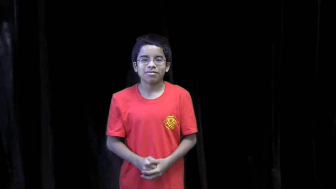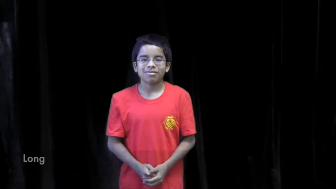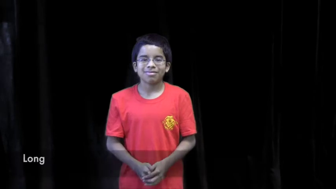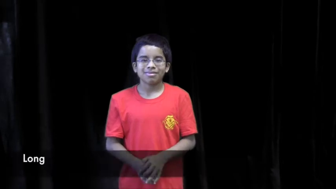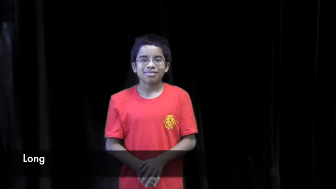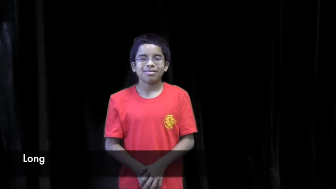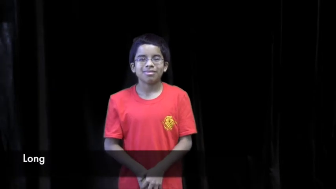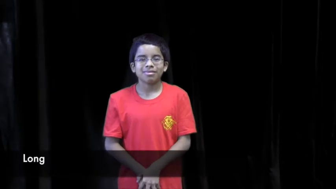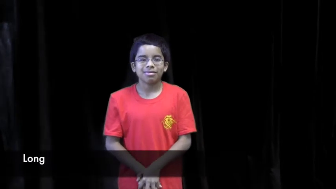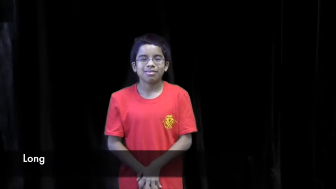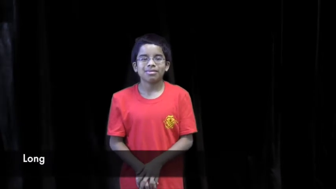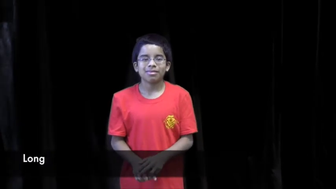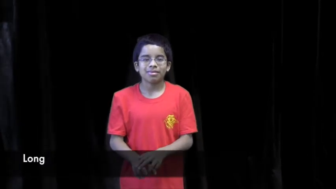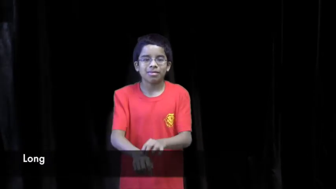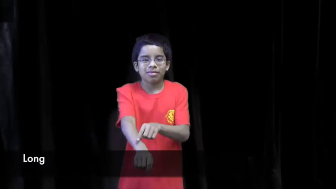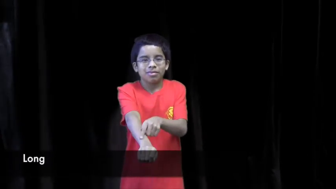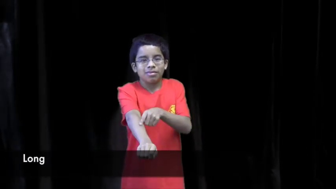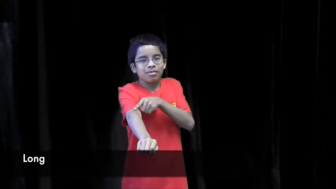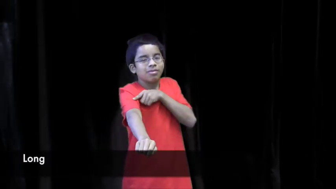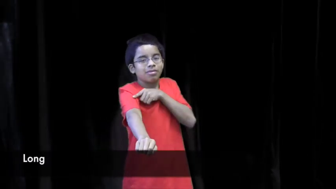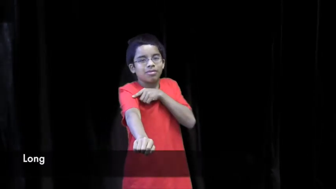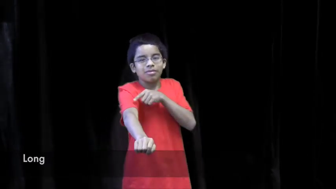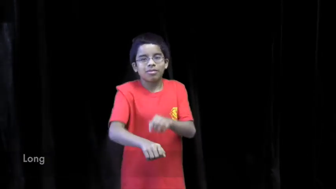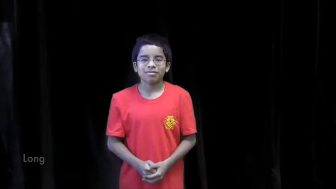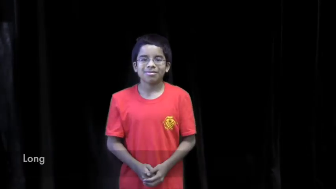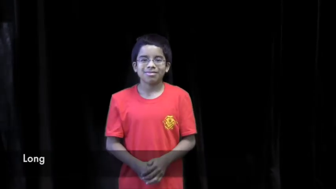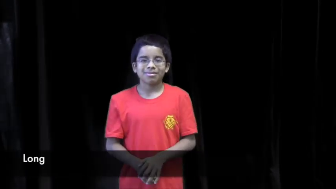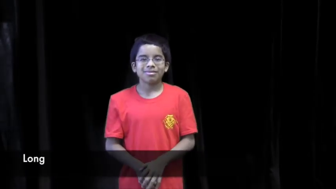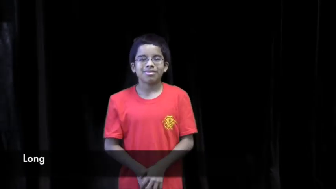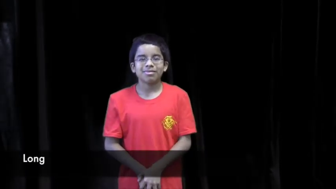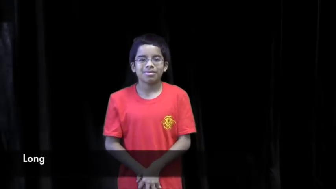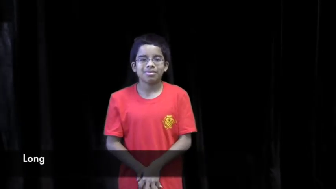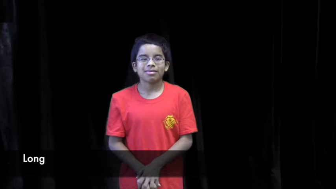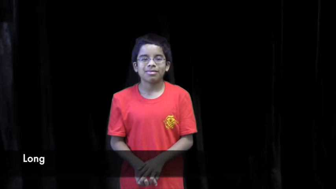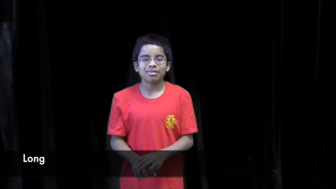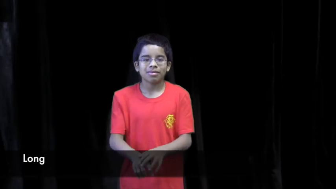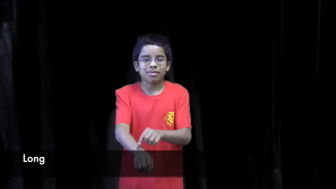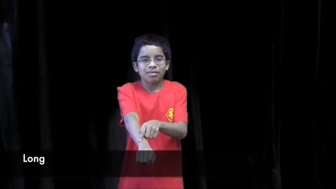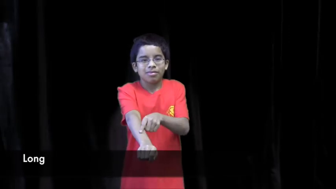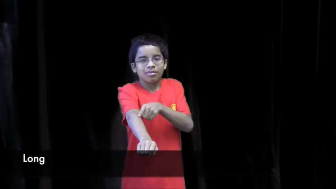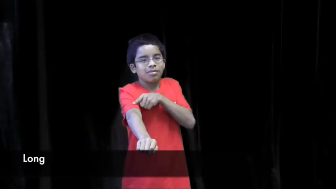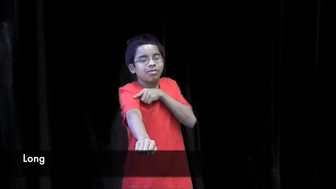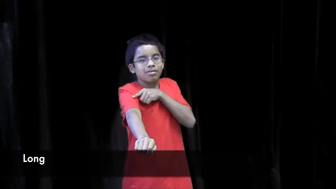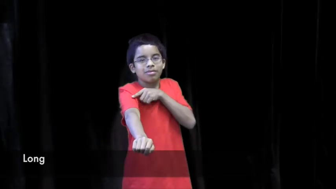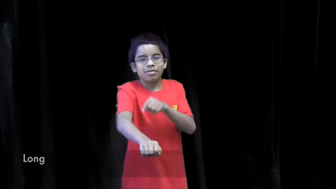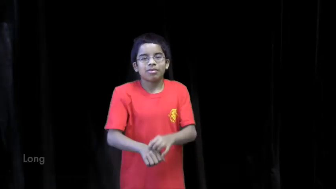Long